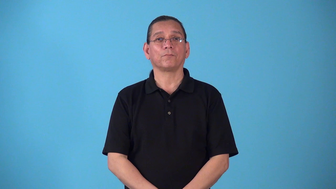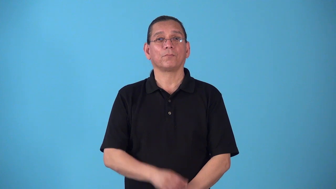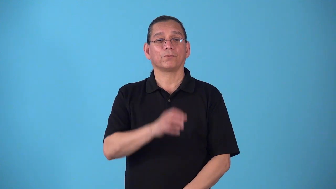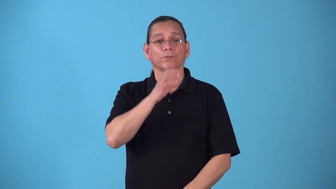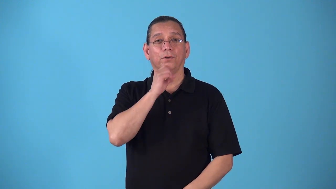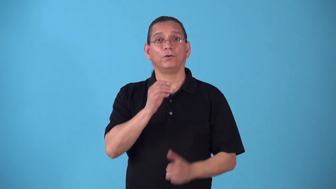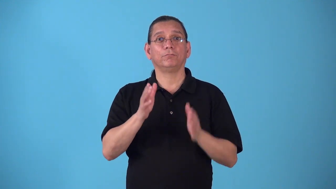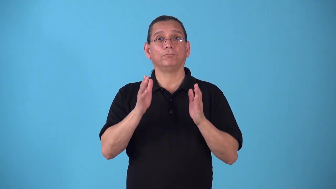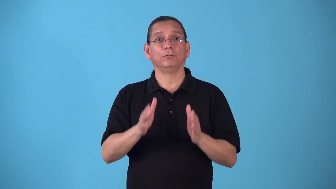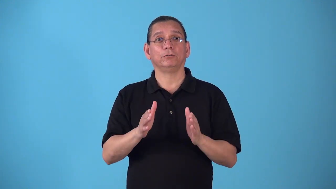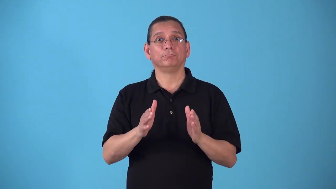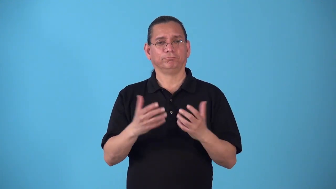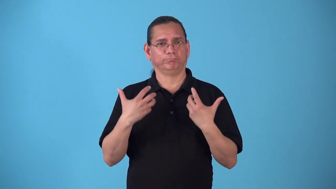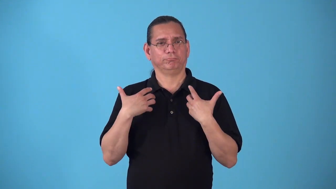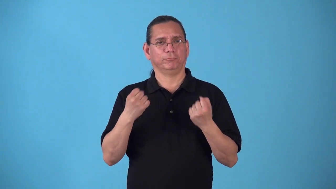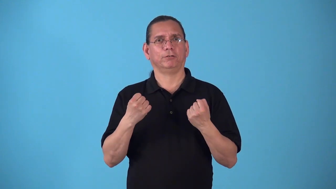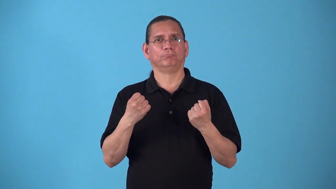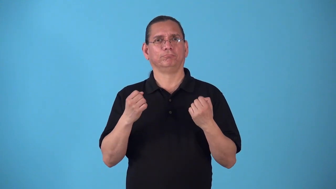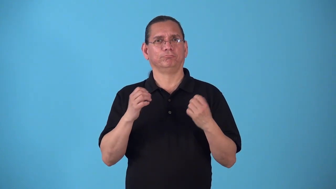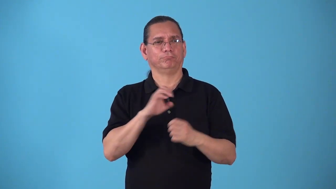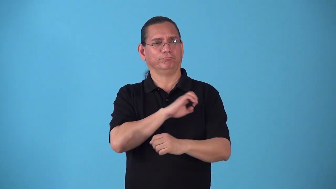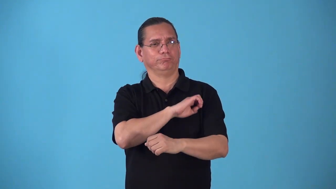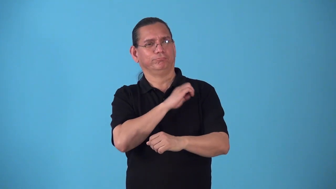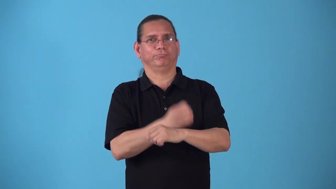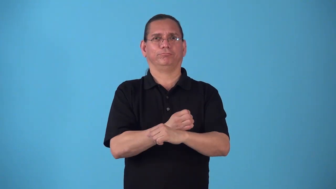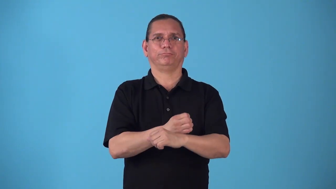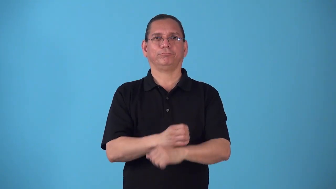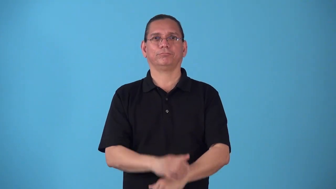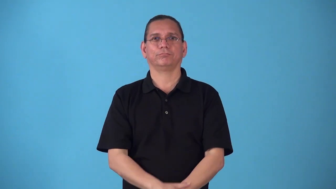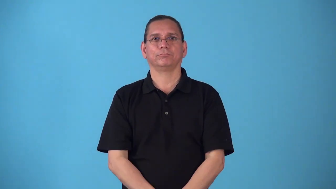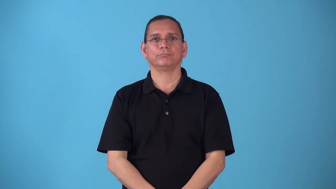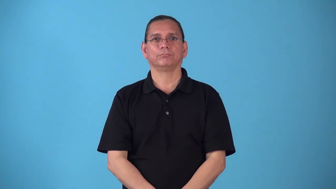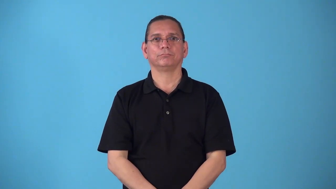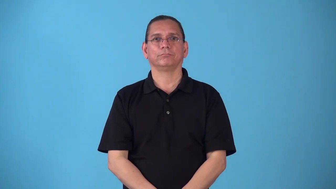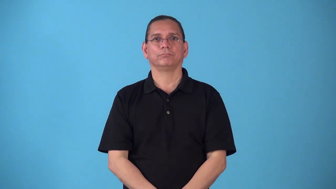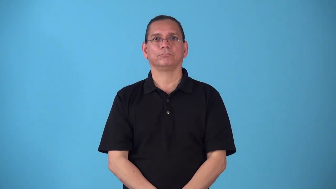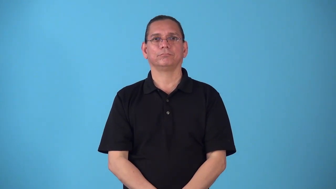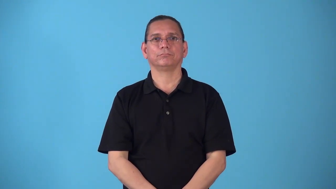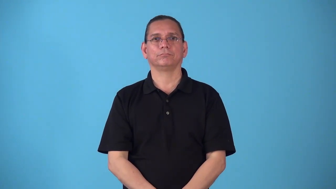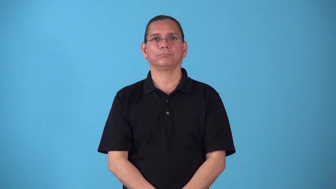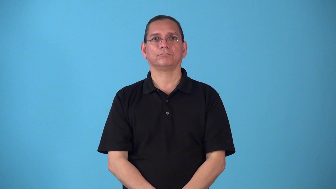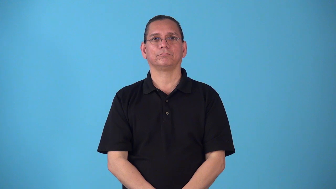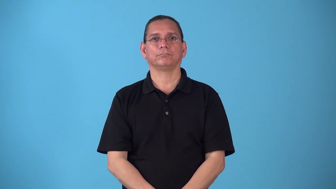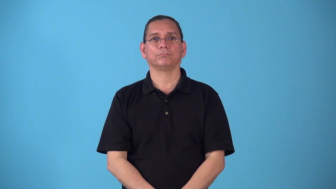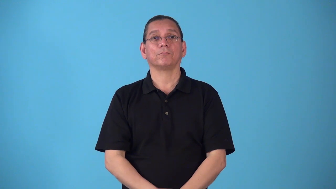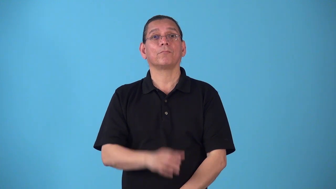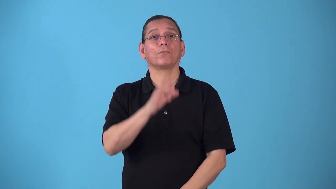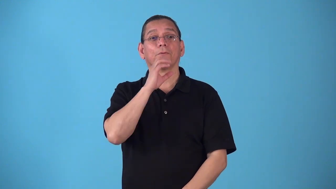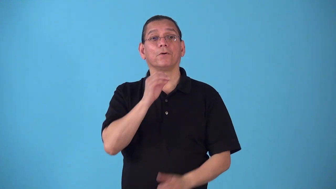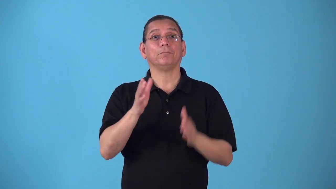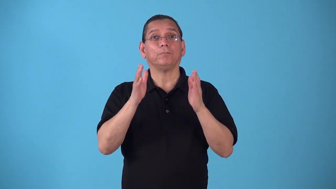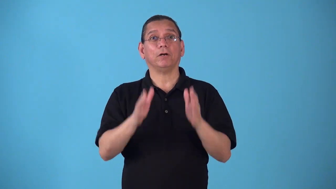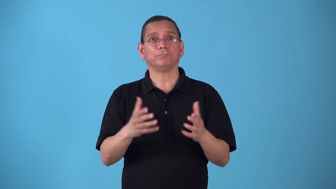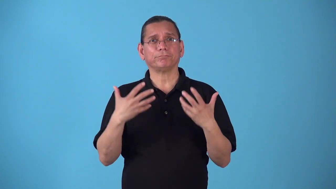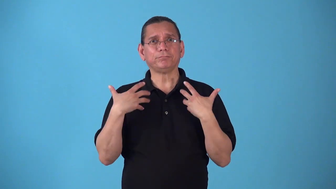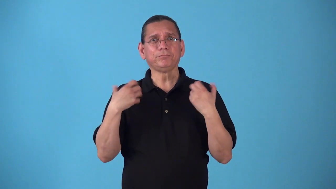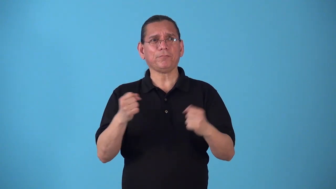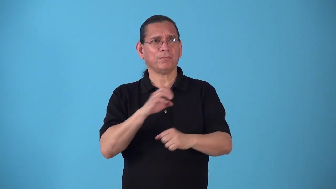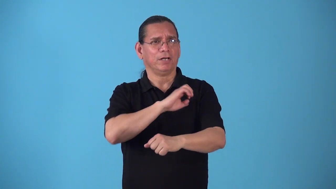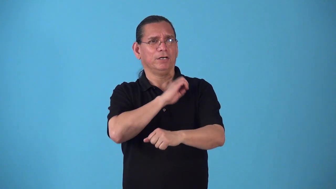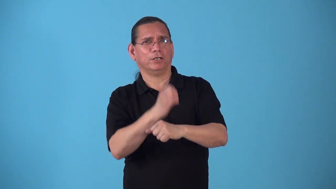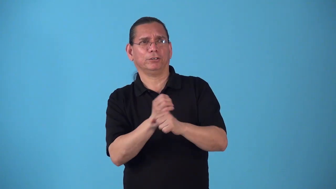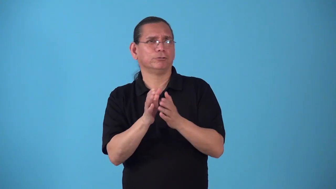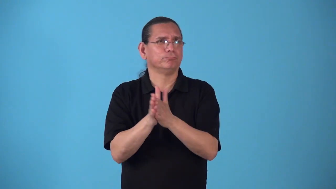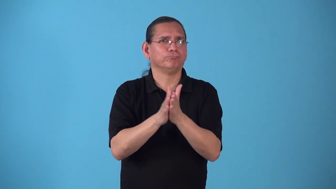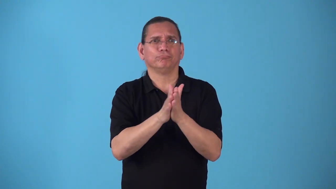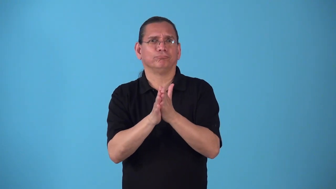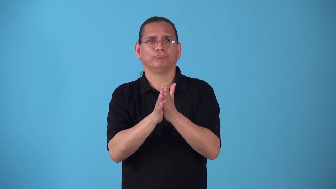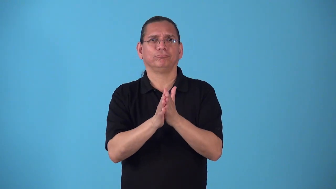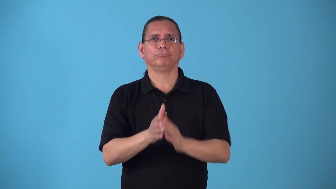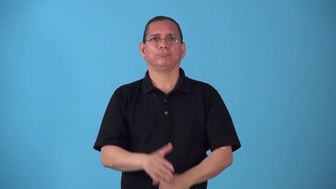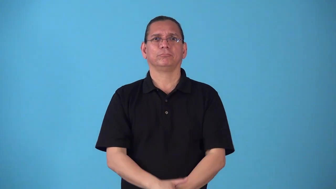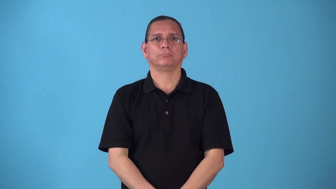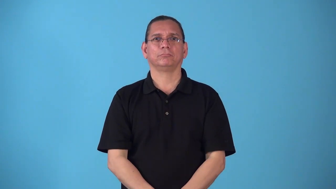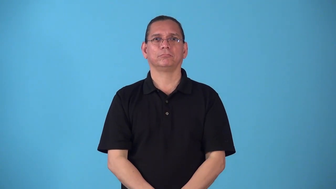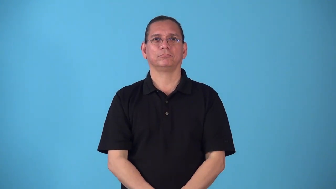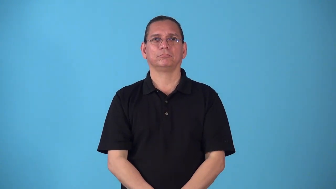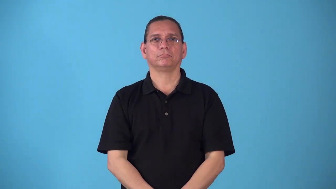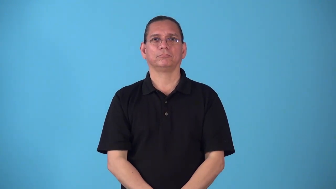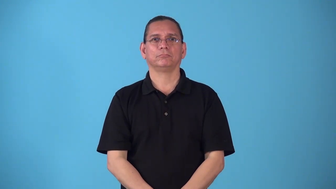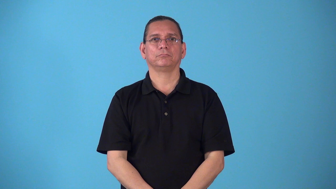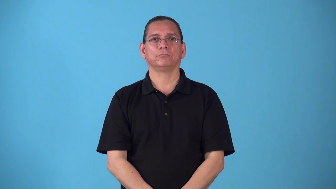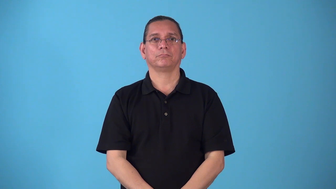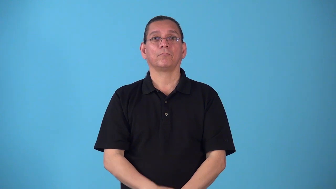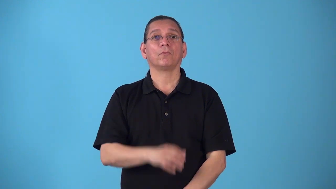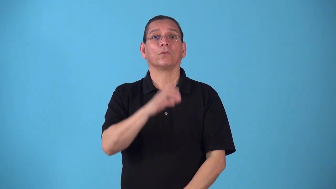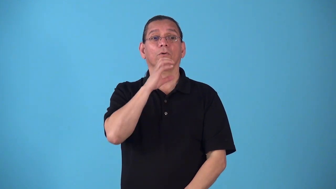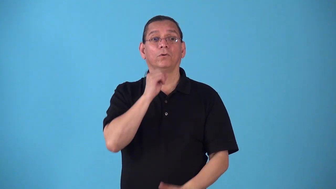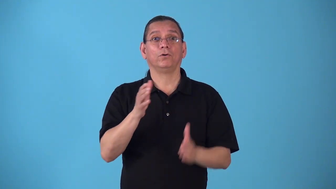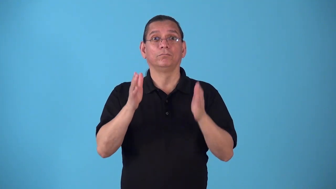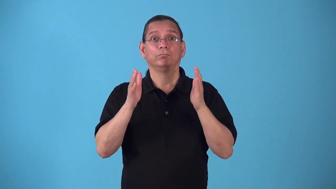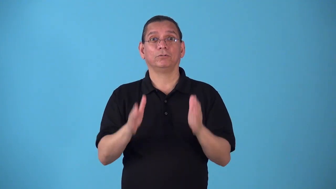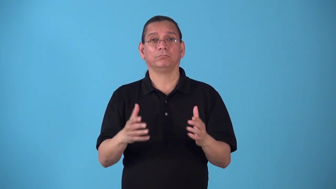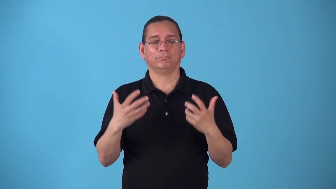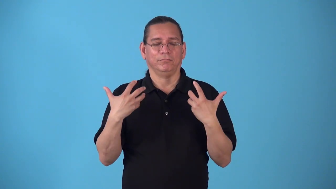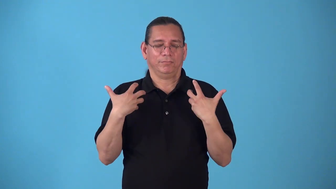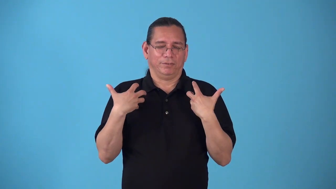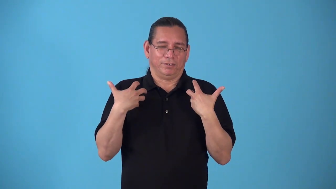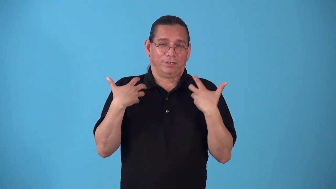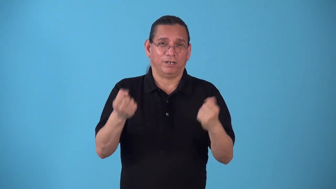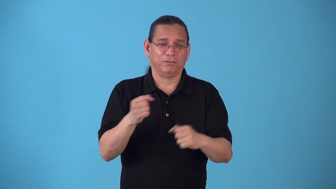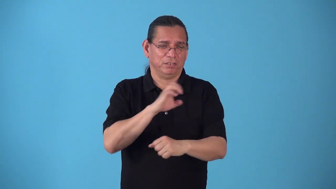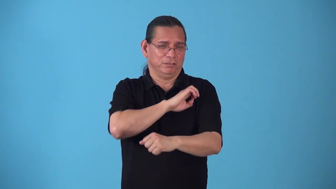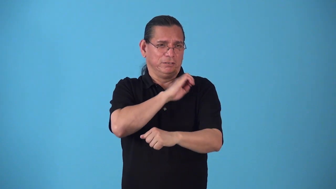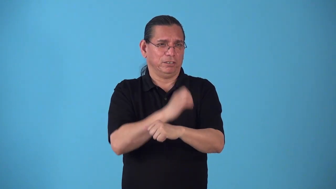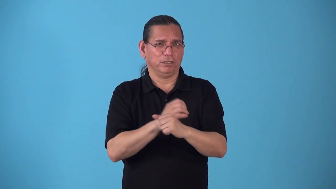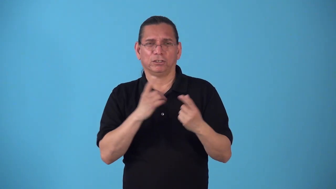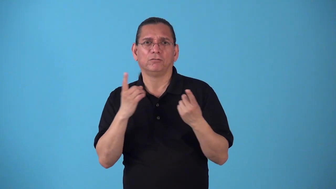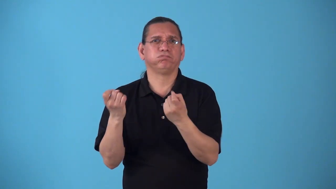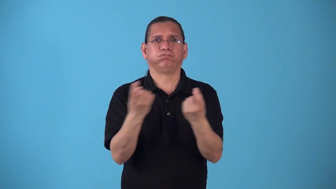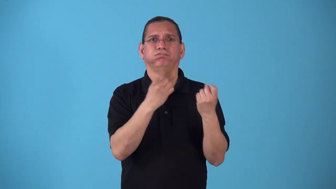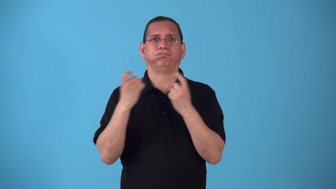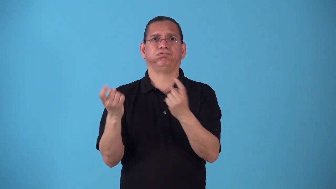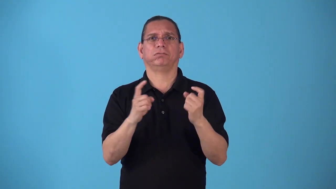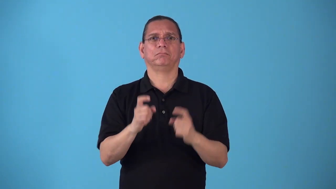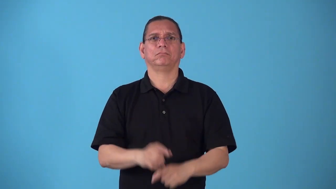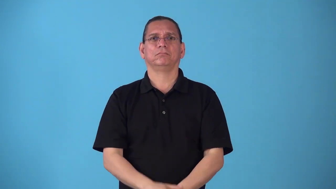spry,sprier,spriest,spryer,spryest